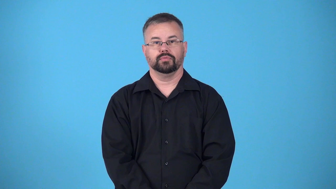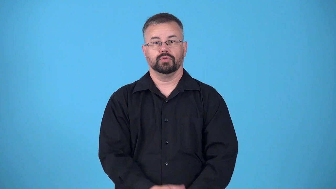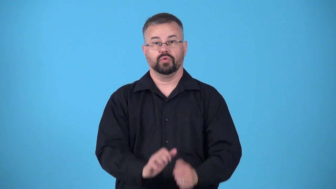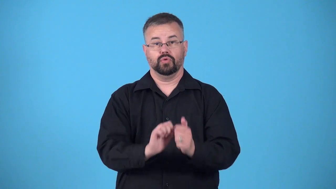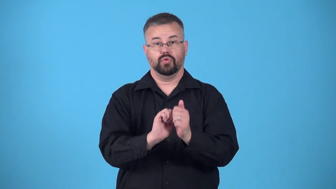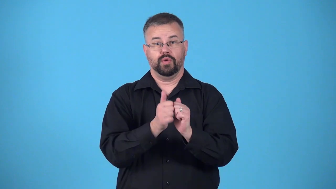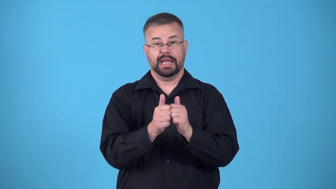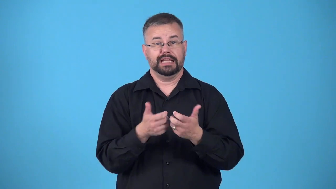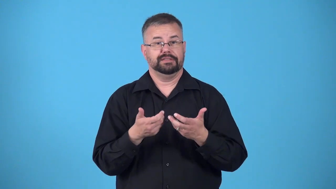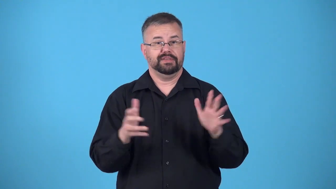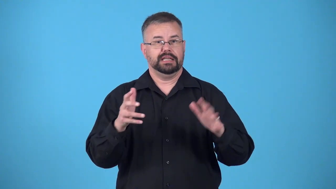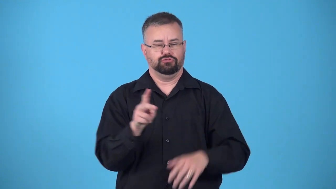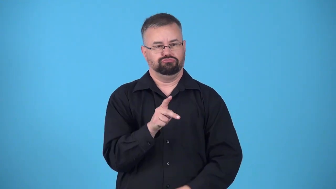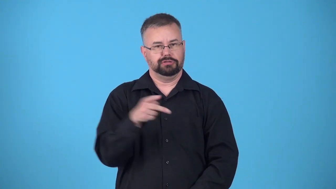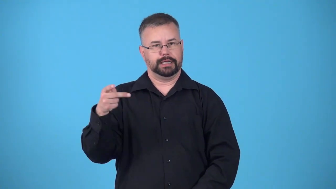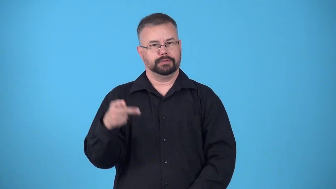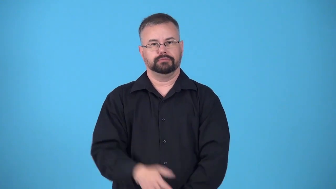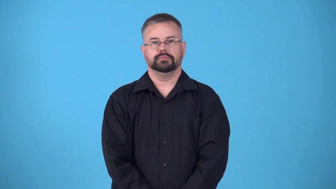second place